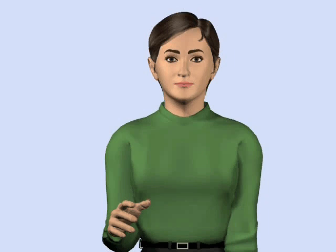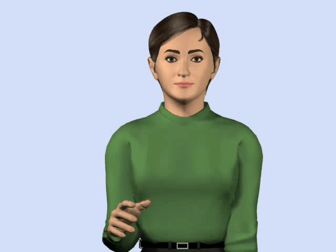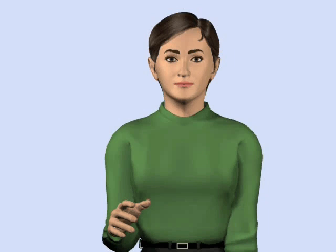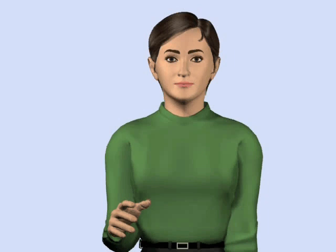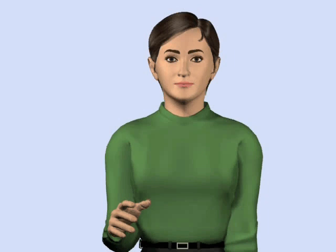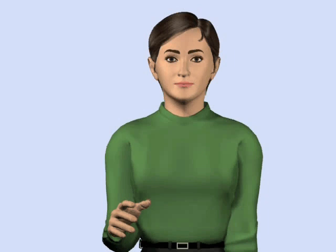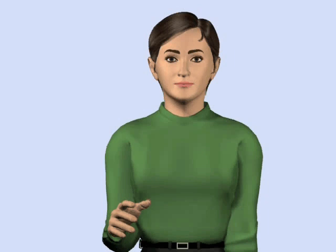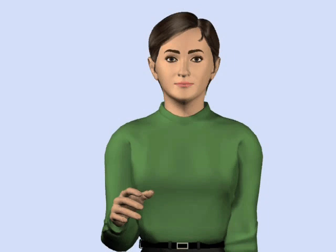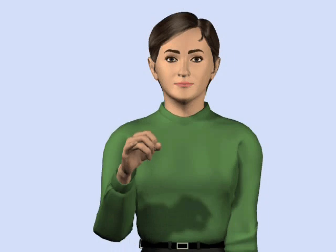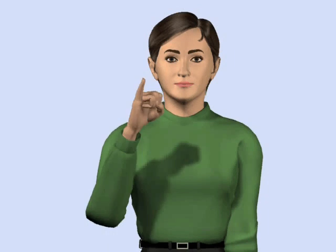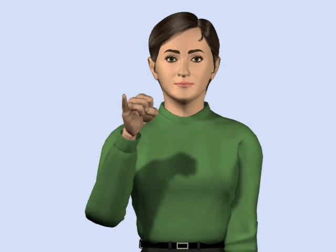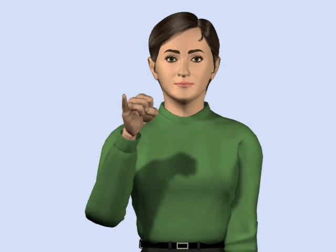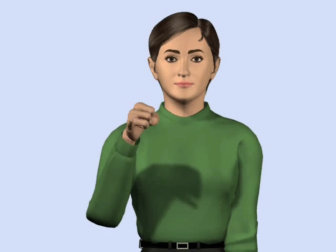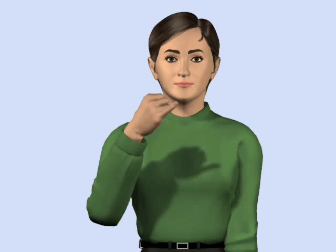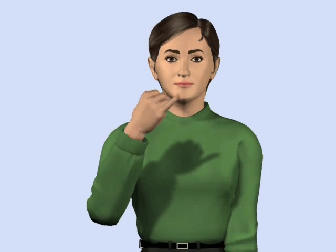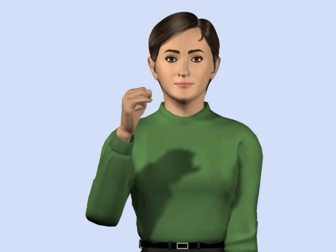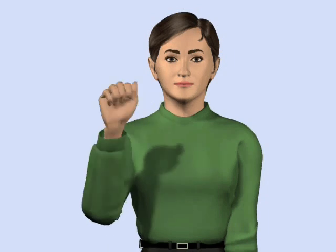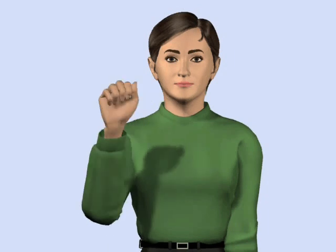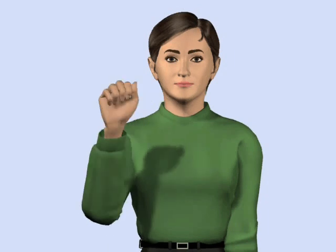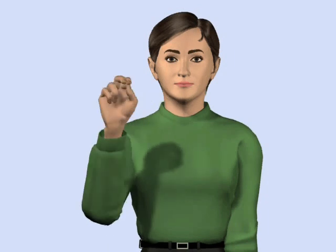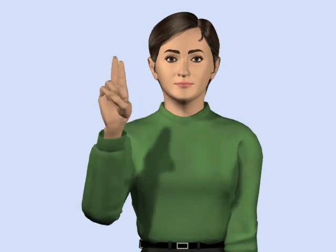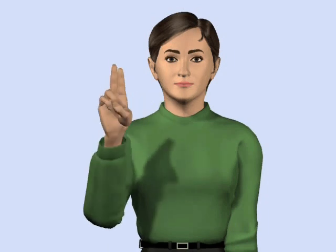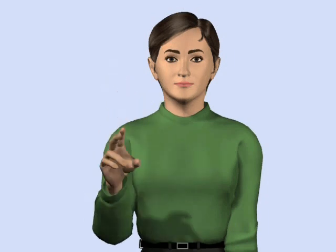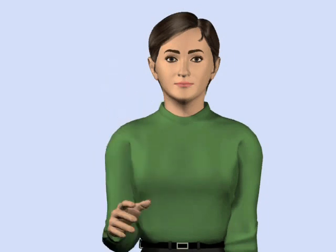Juneau,Ak